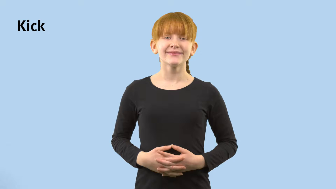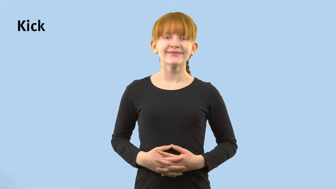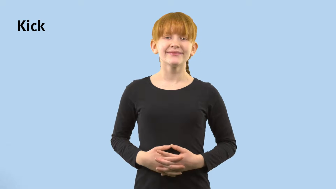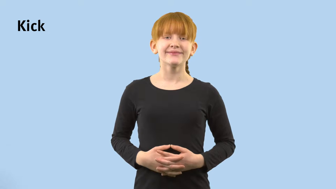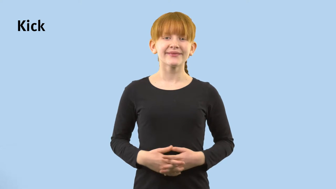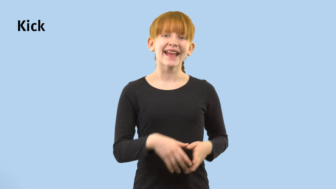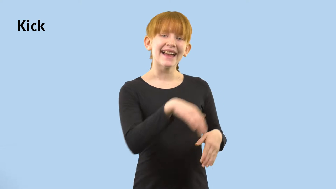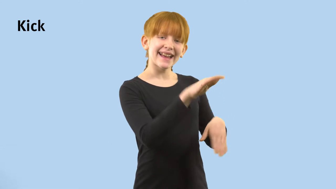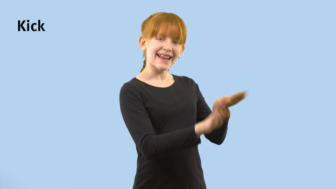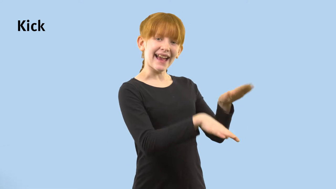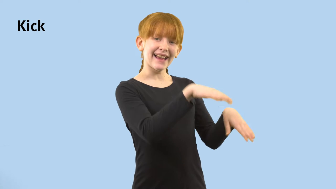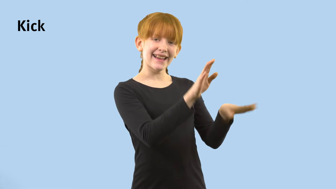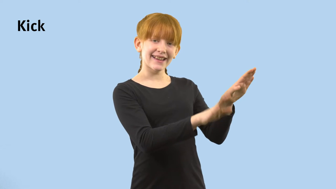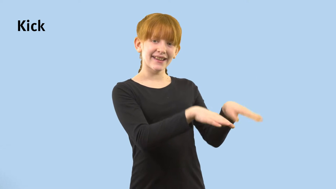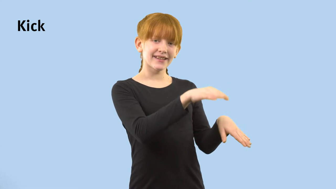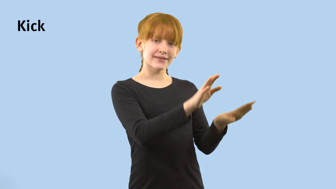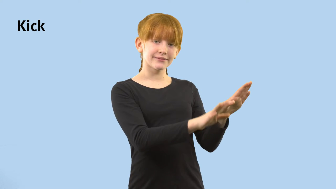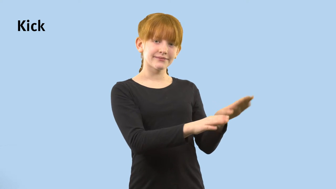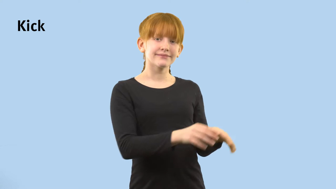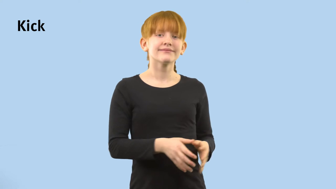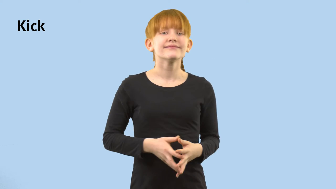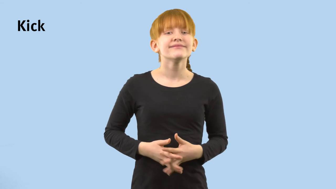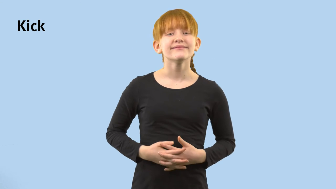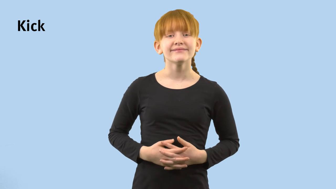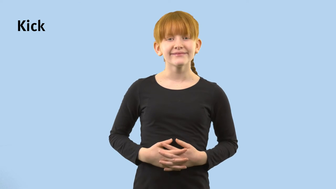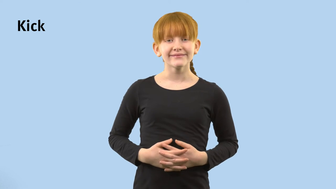Kick